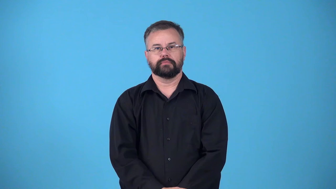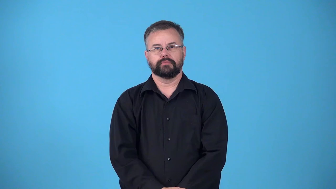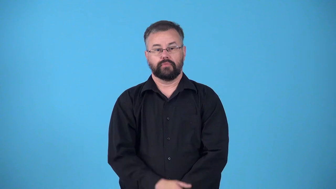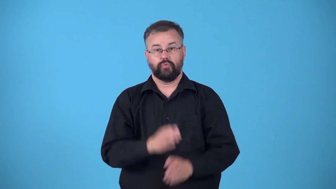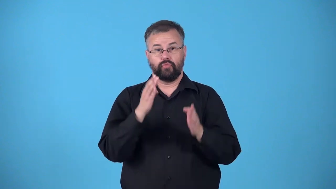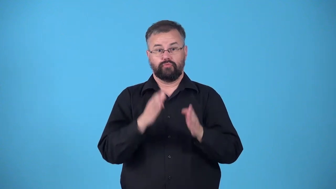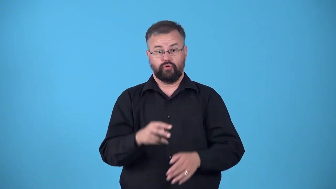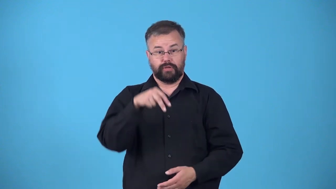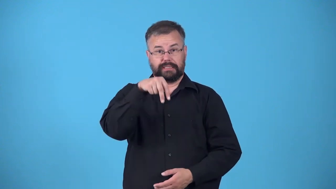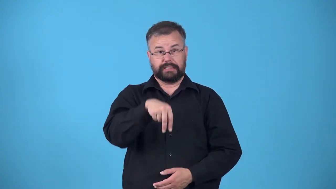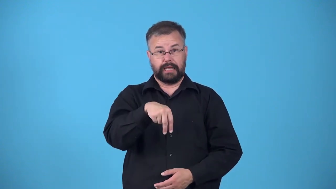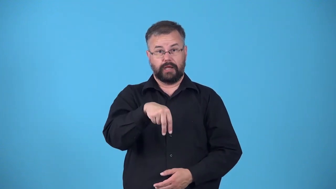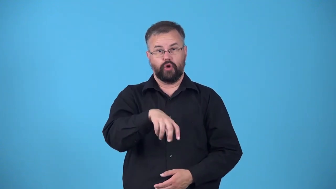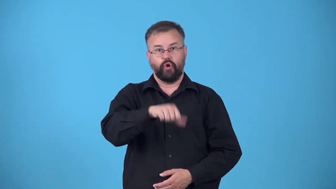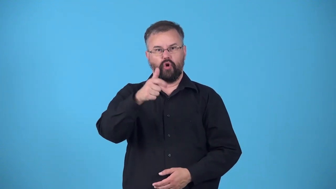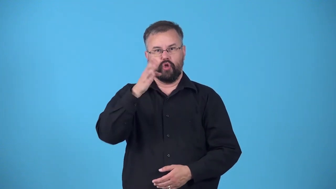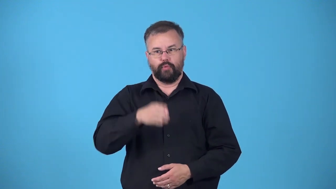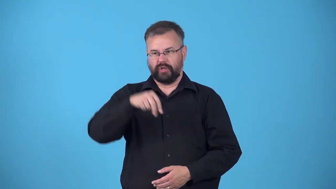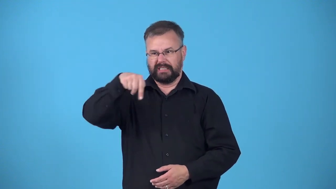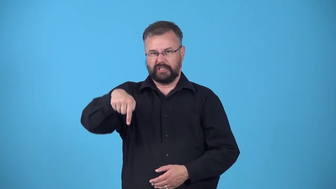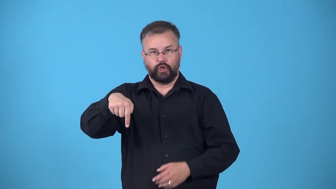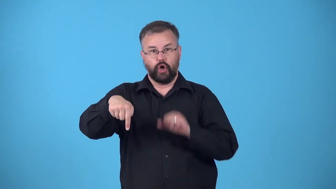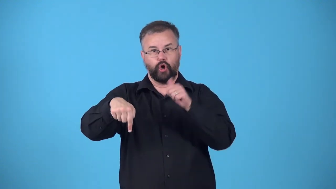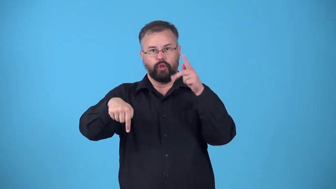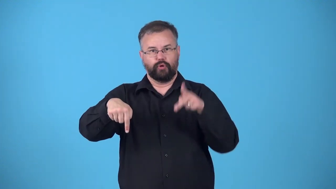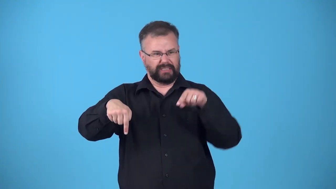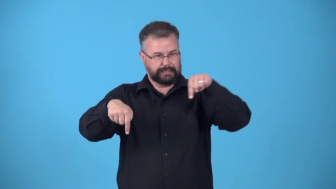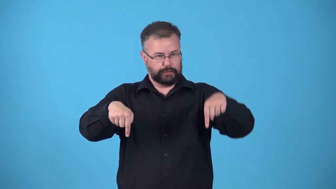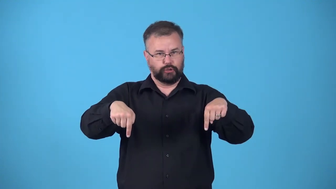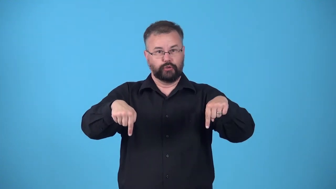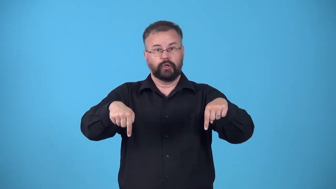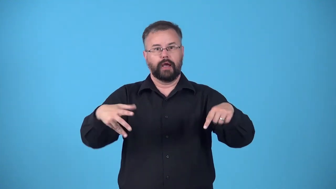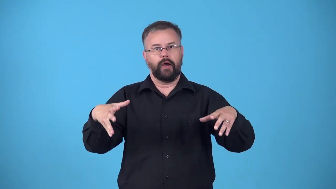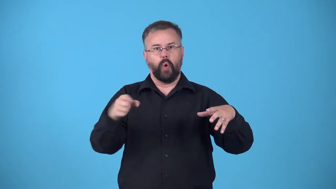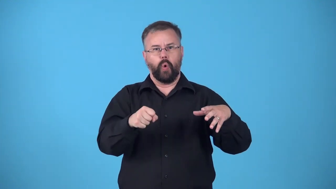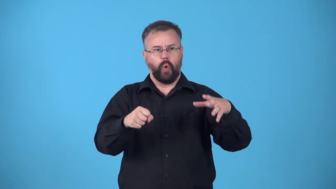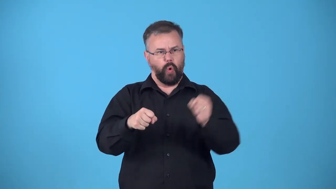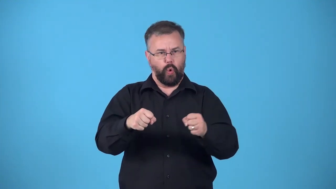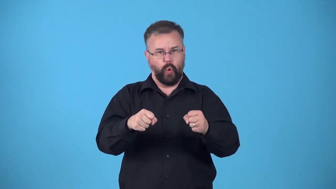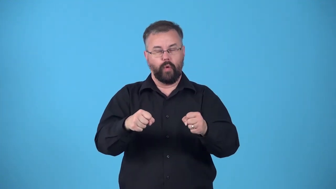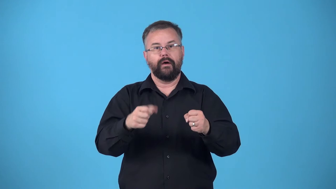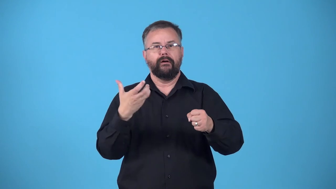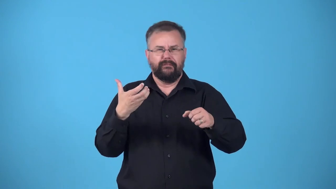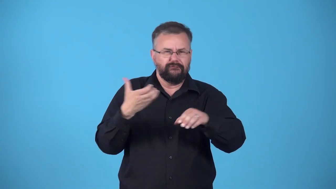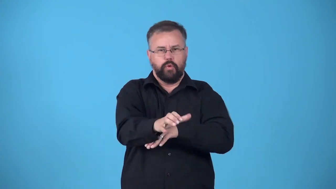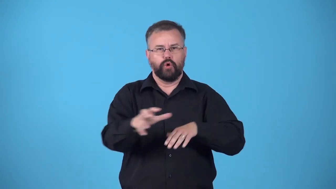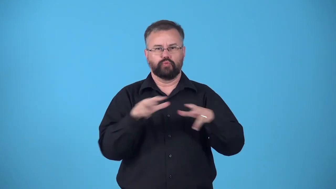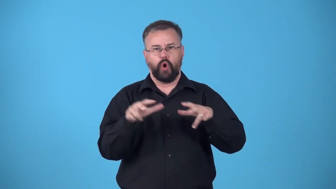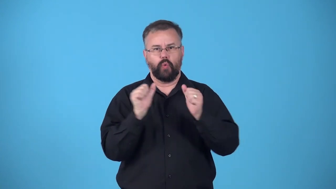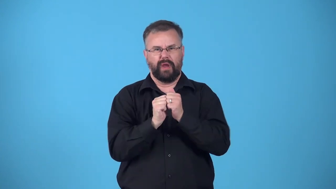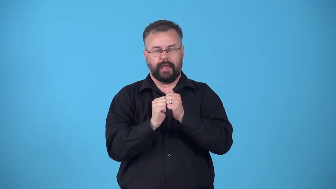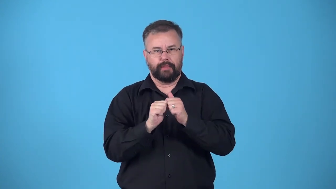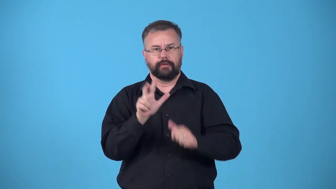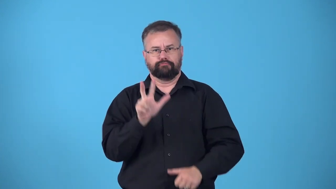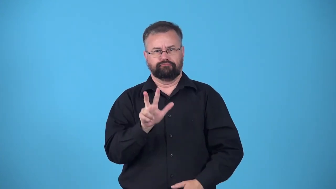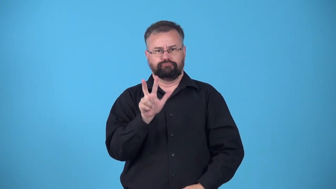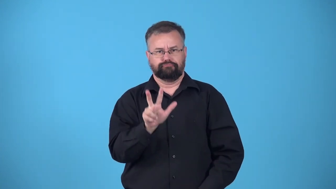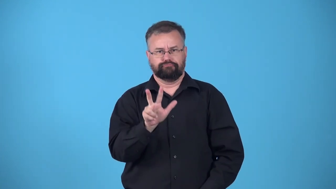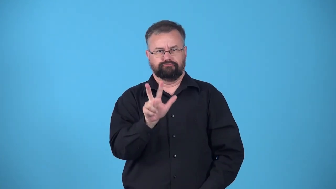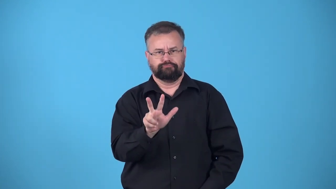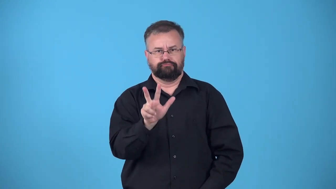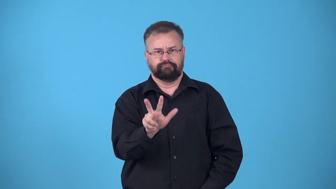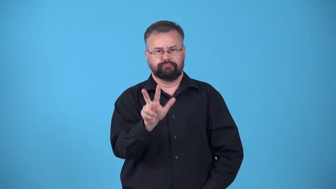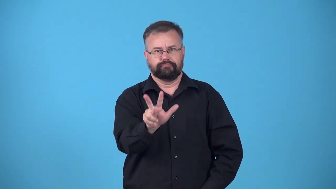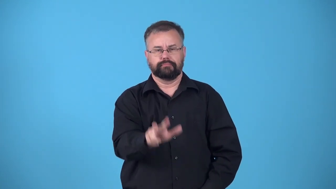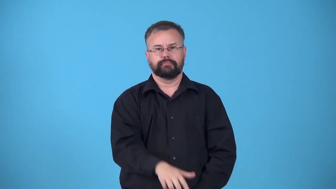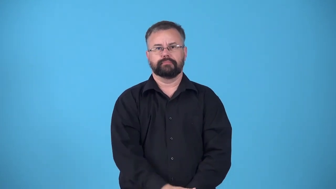frogmarch